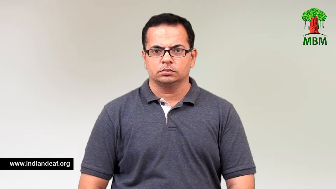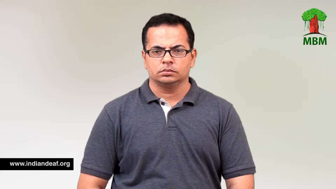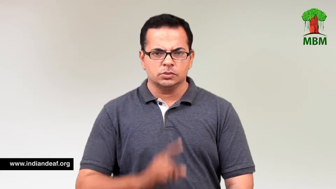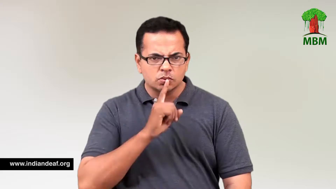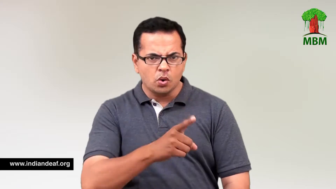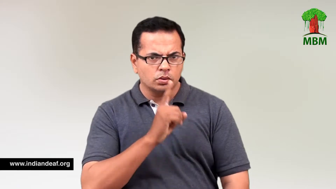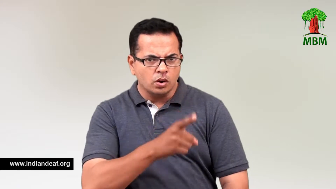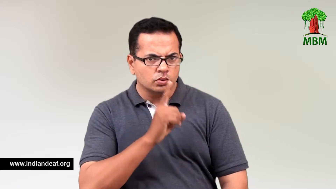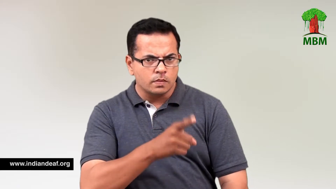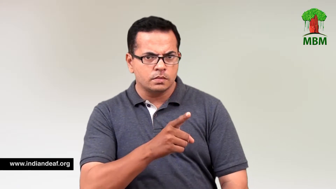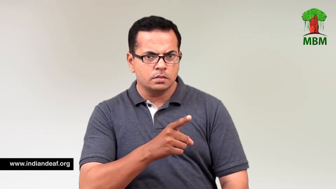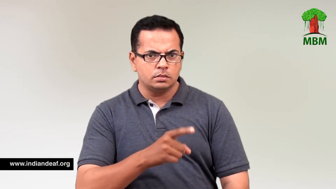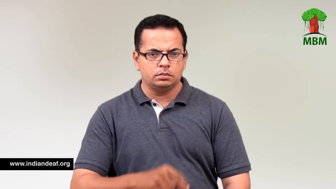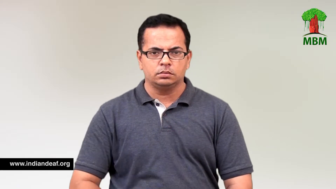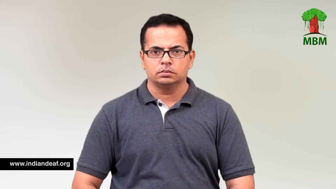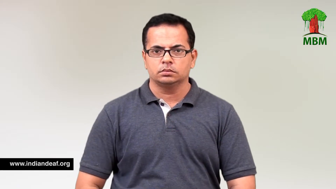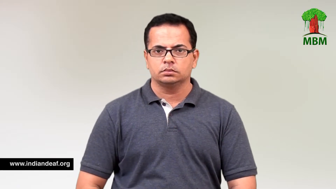Scold